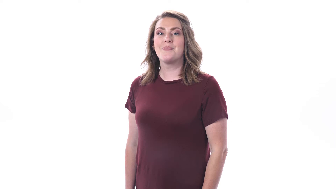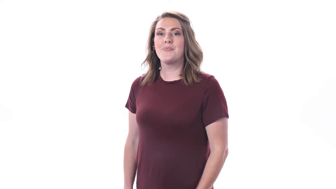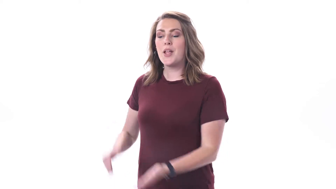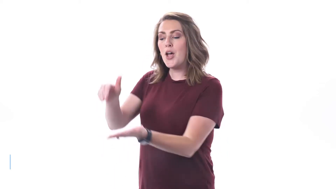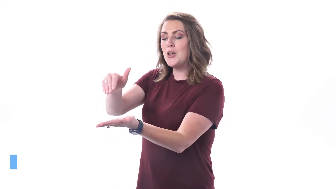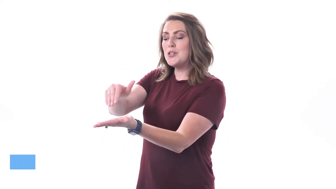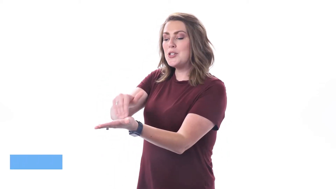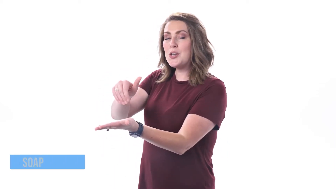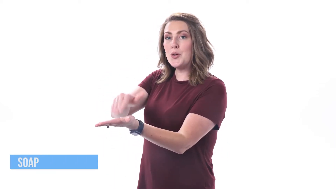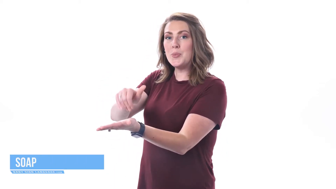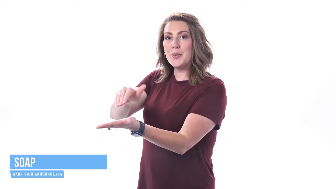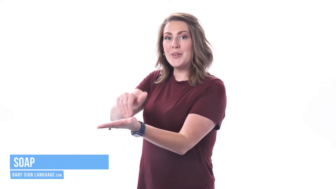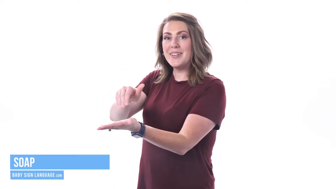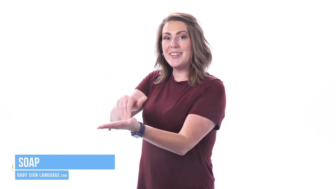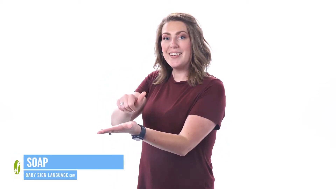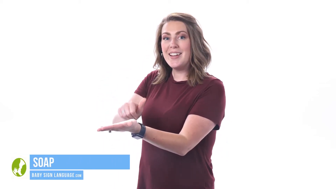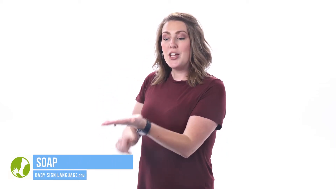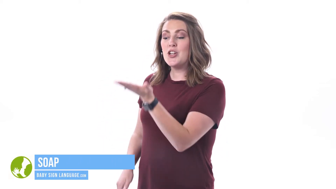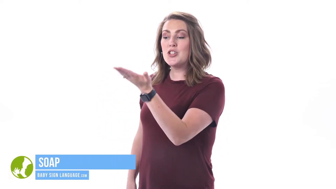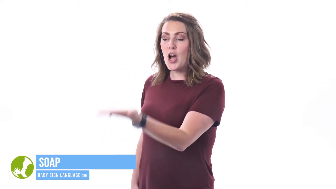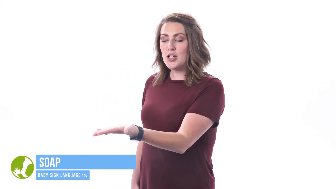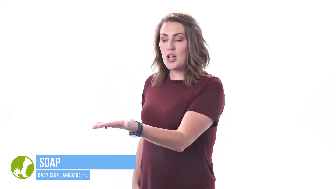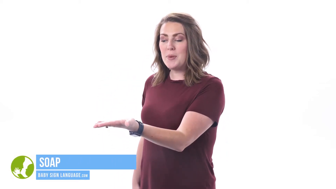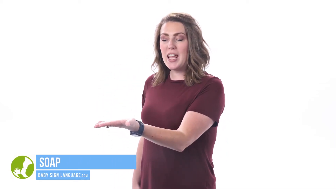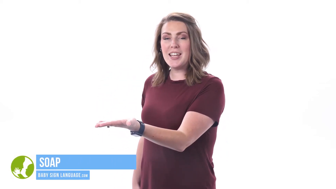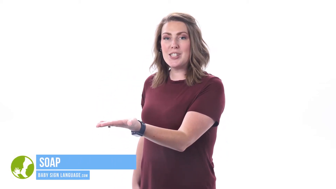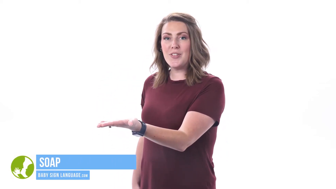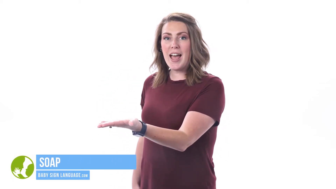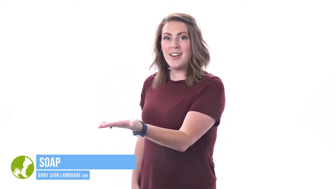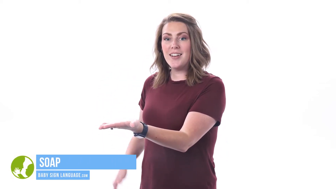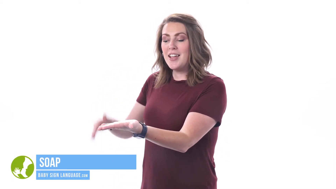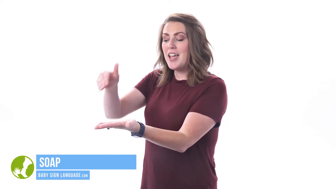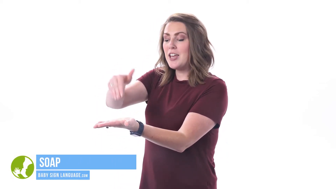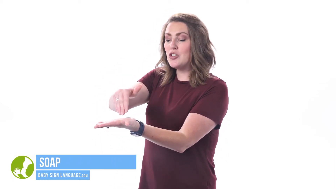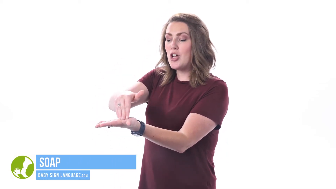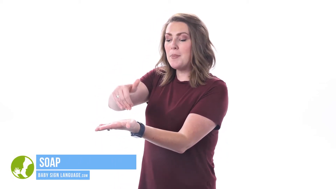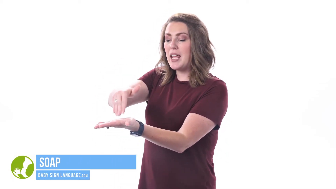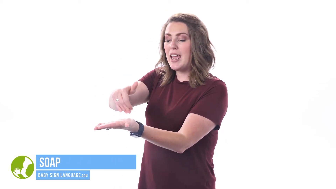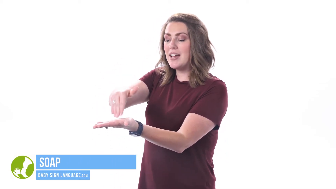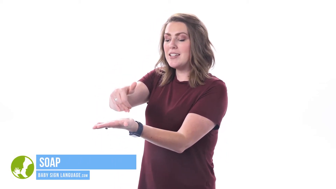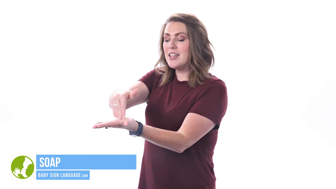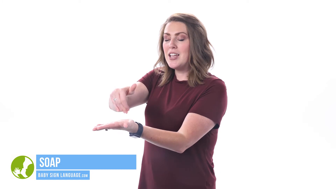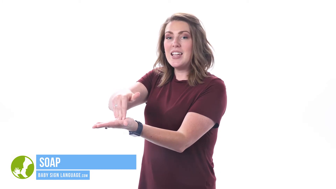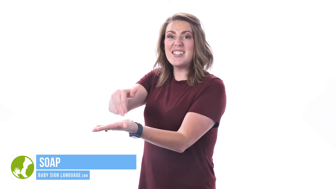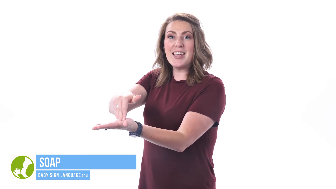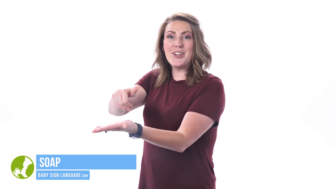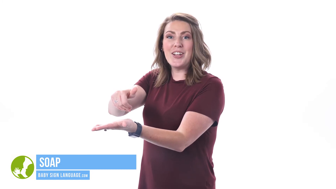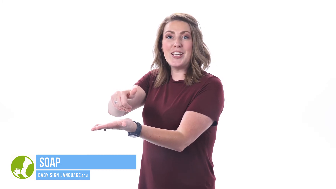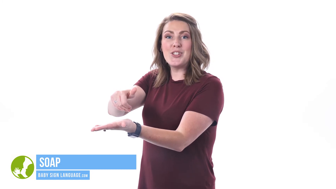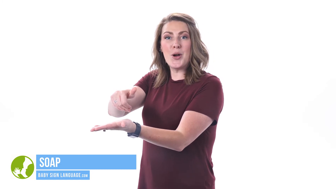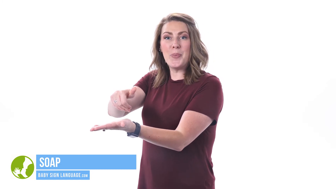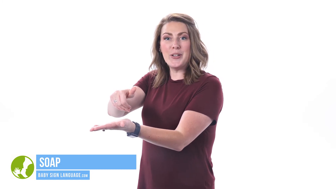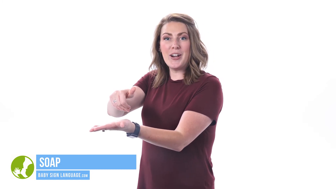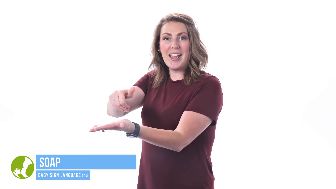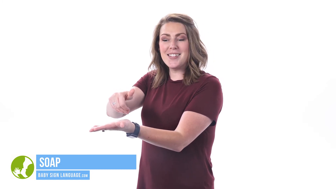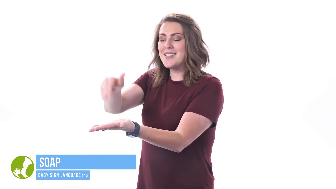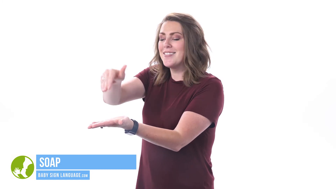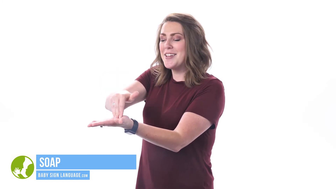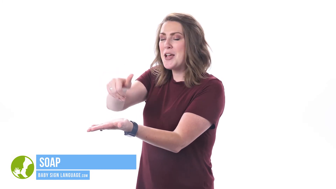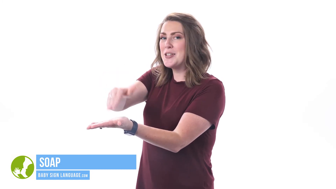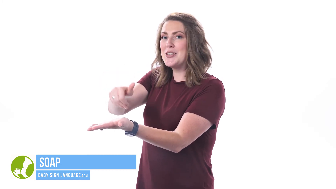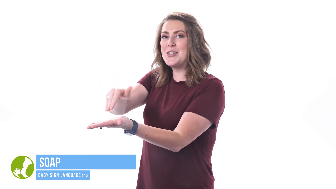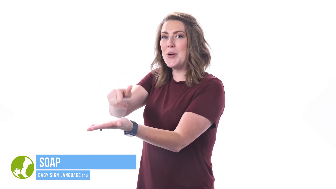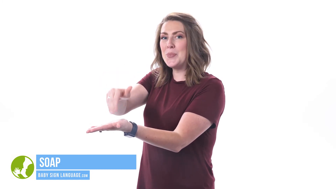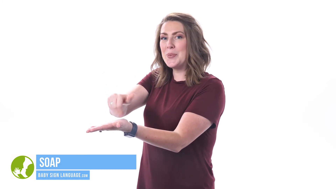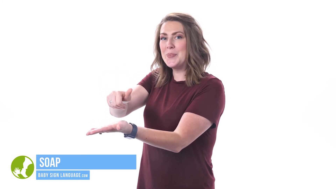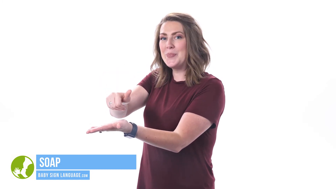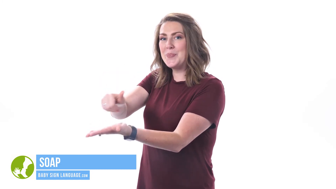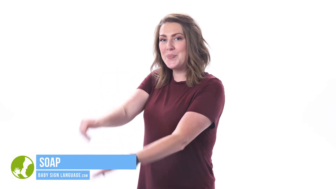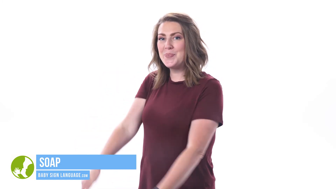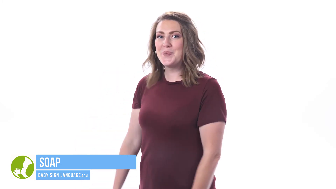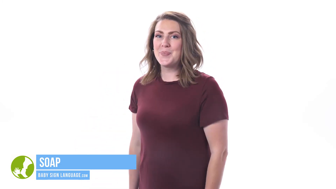Soap